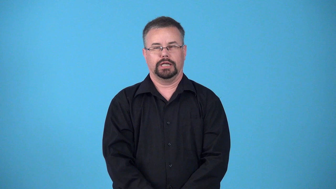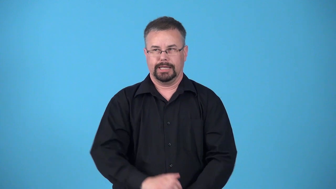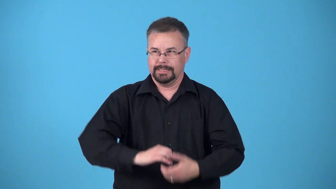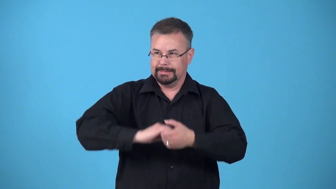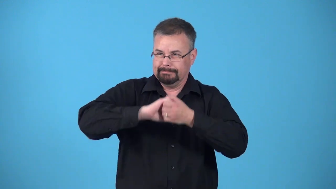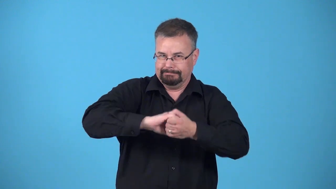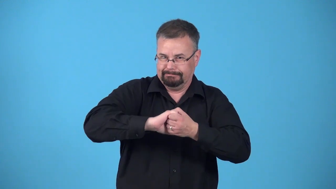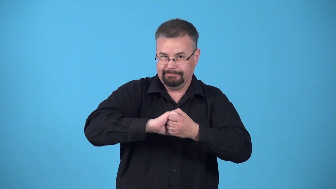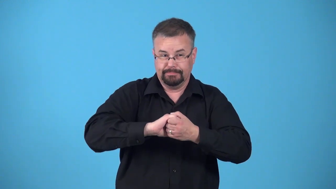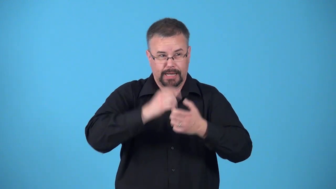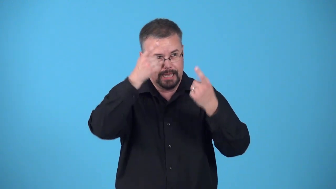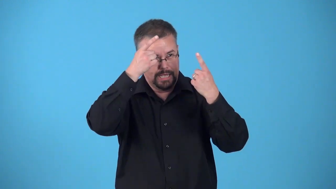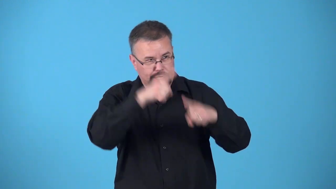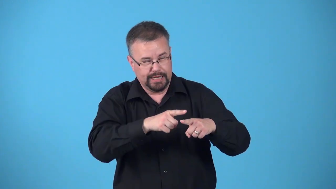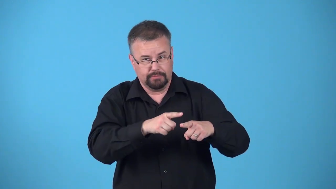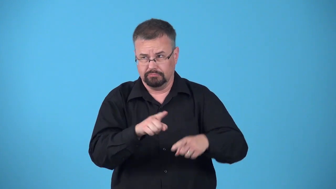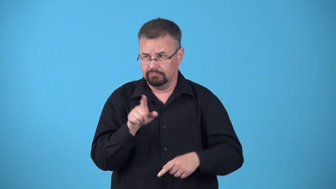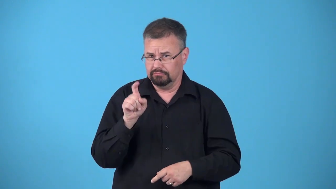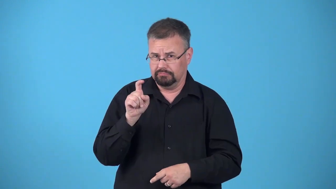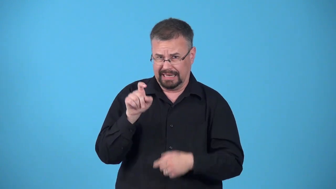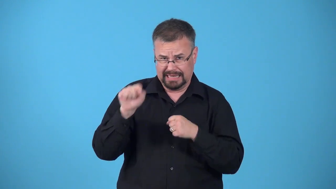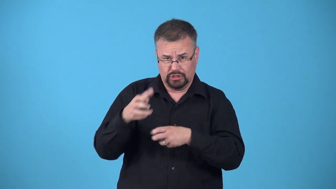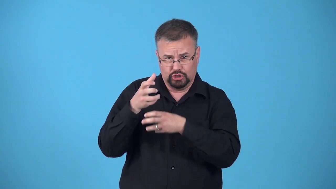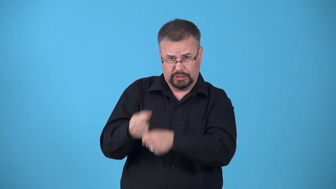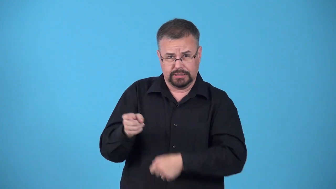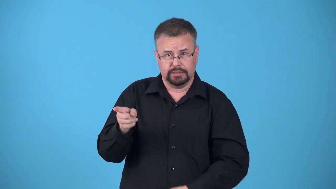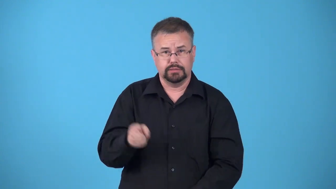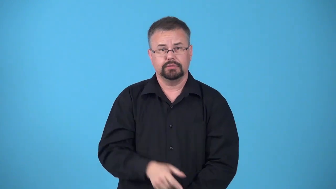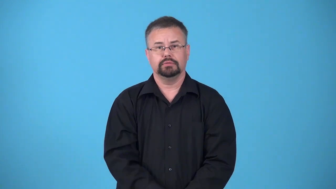lie down with lions